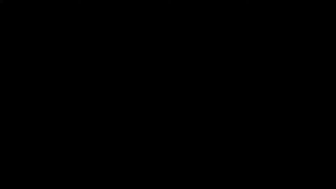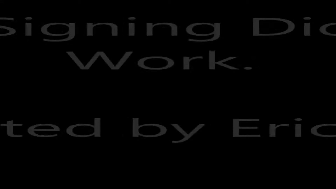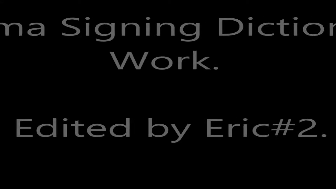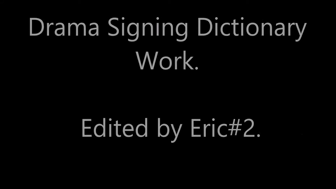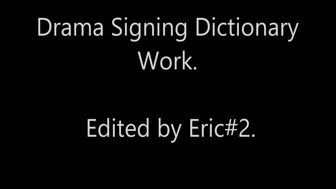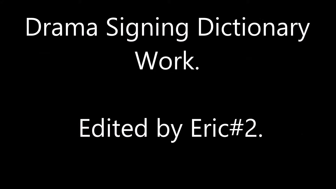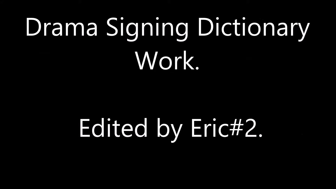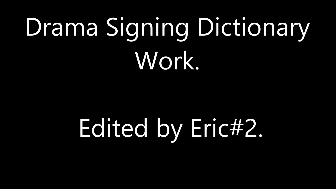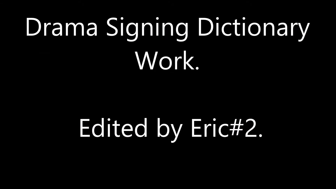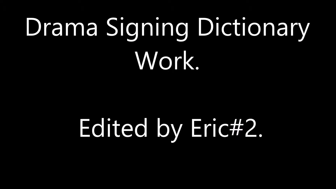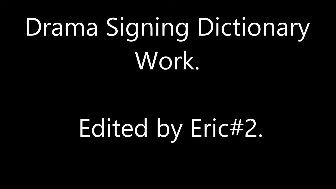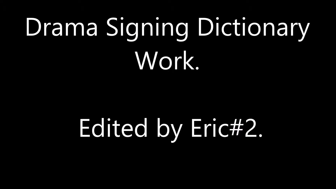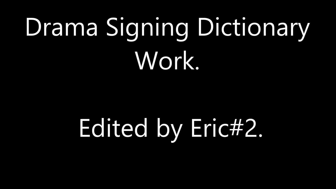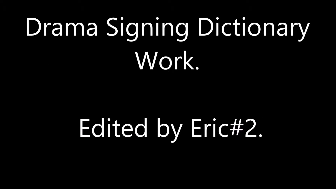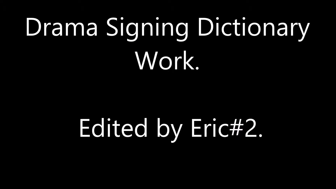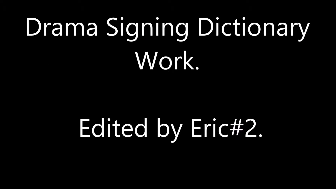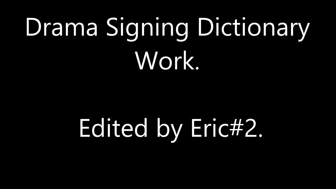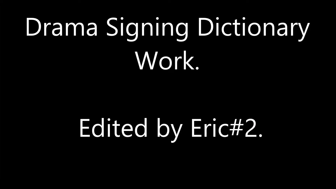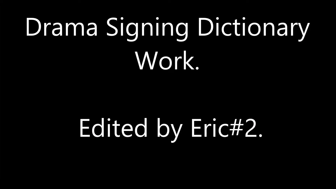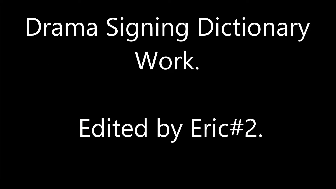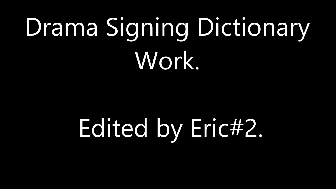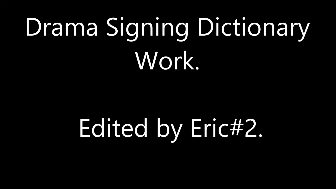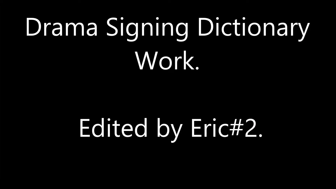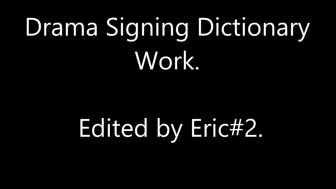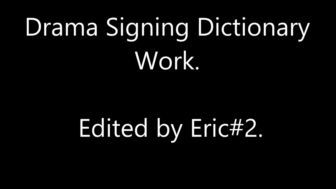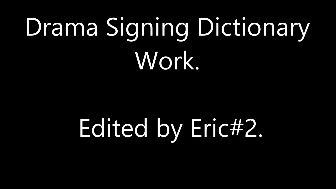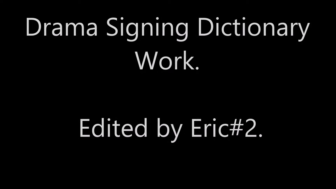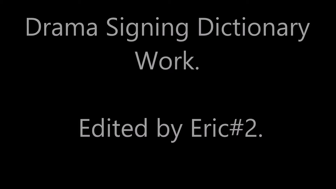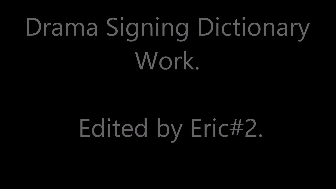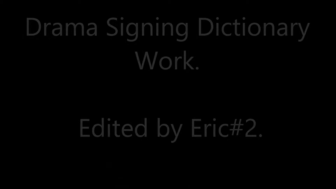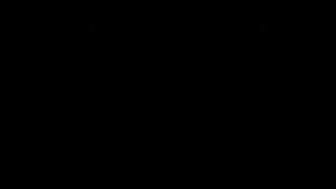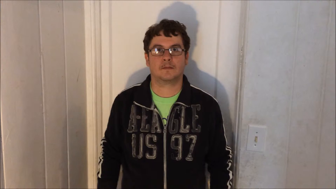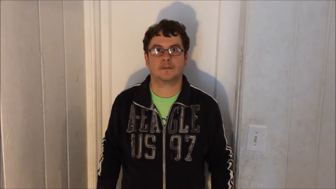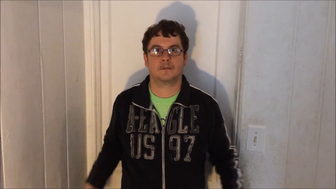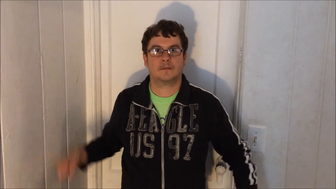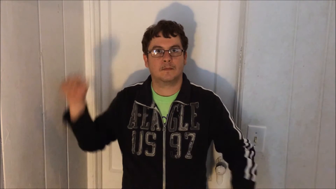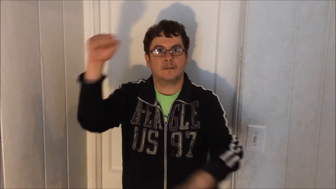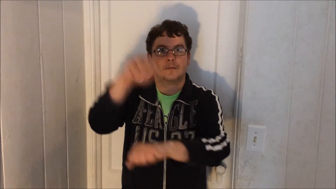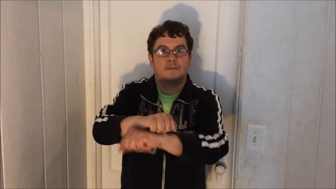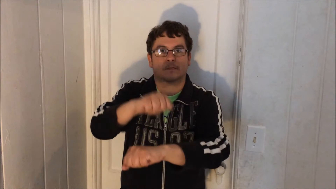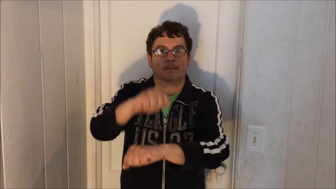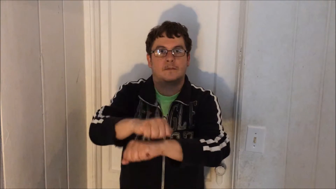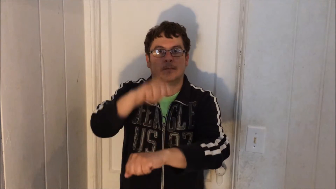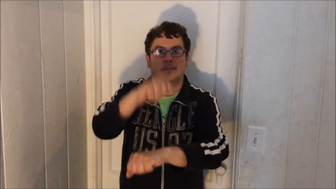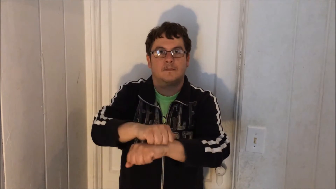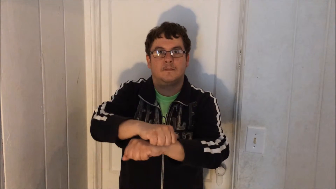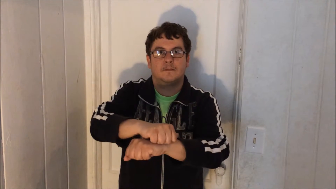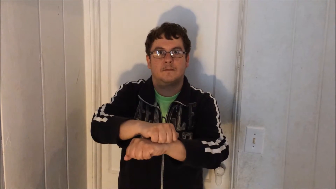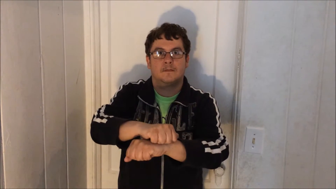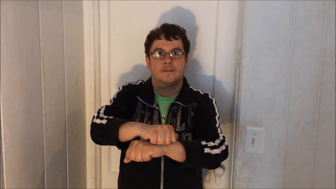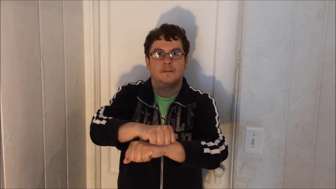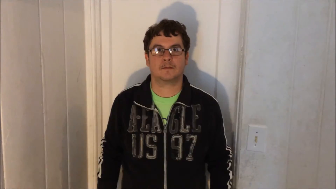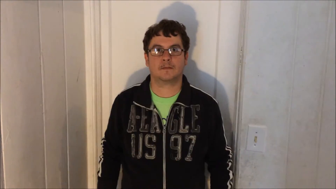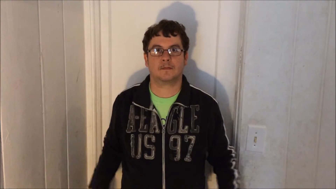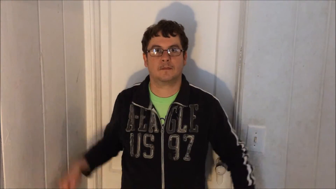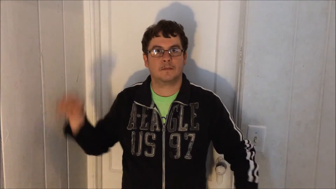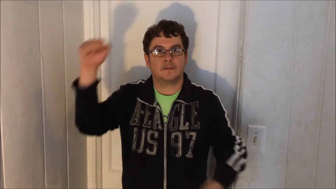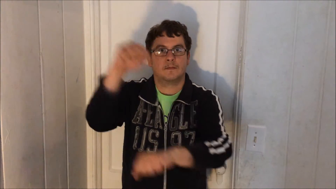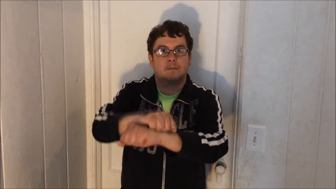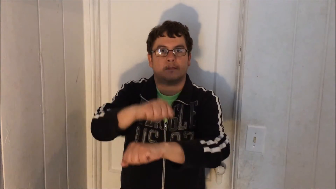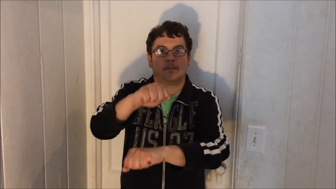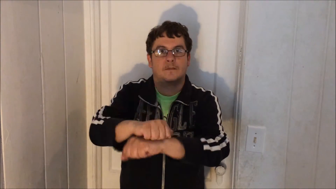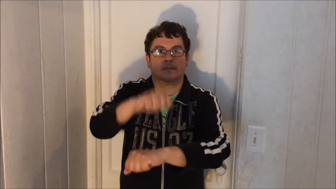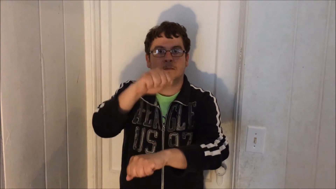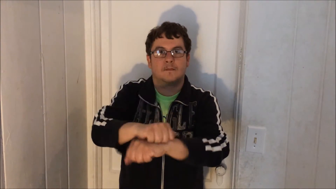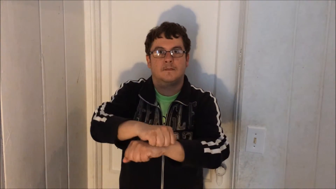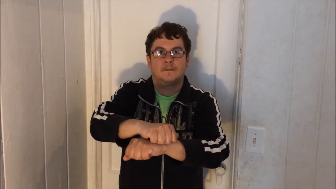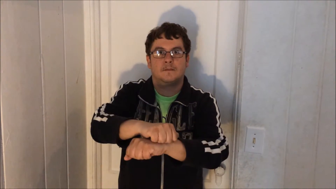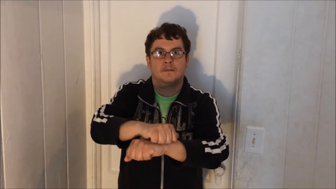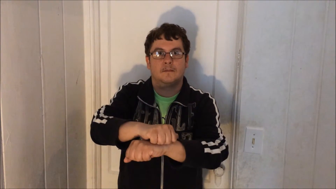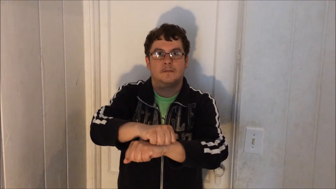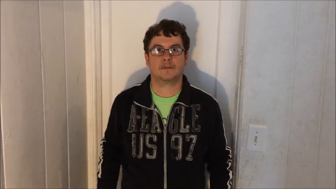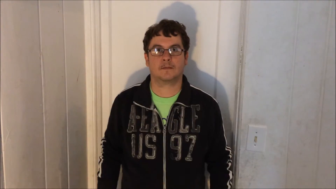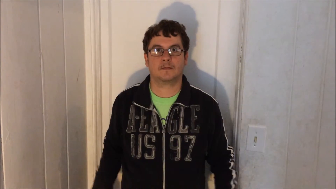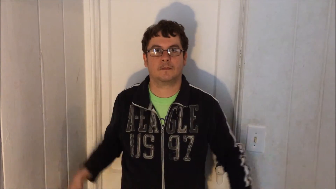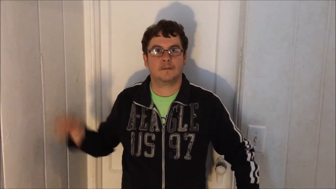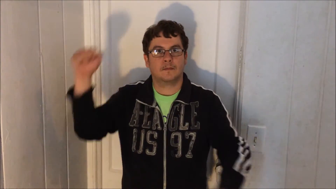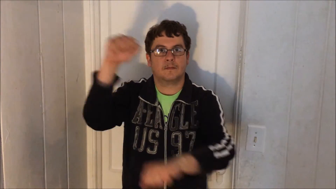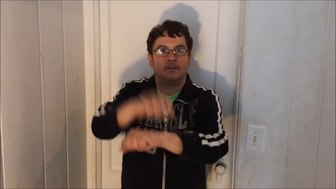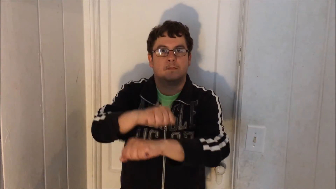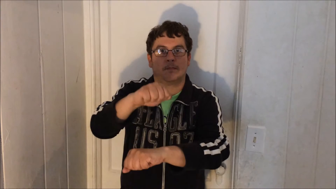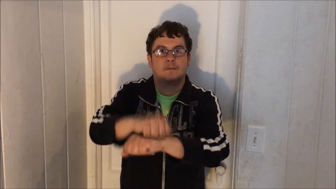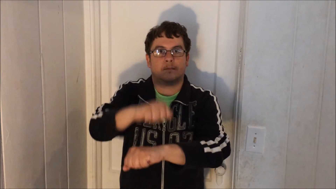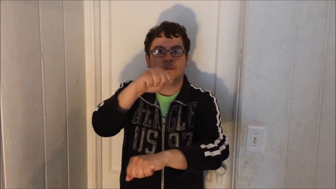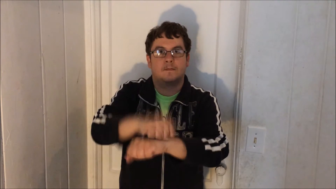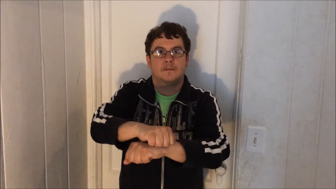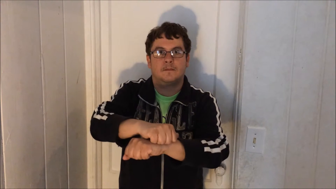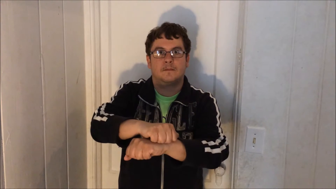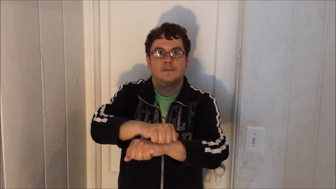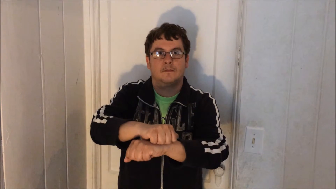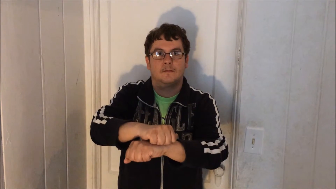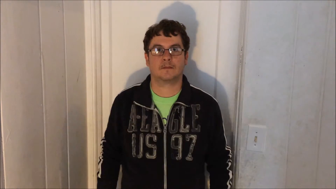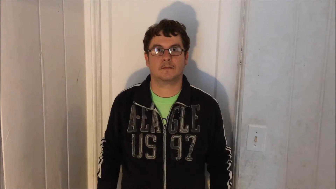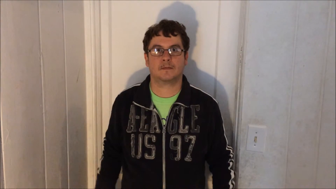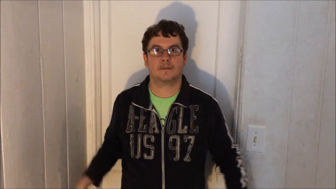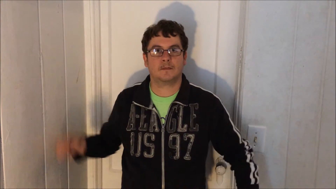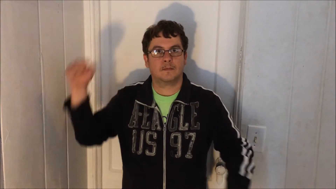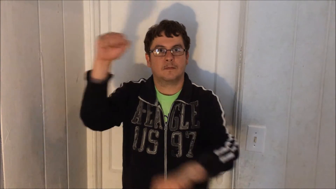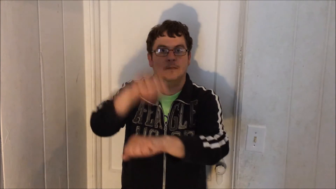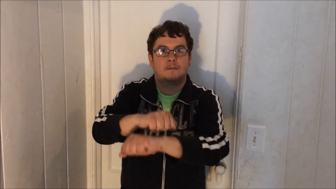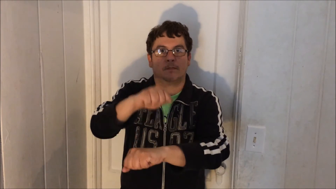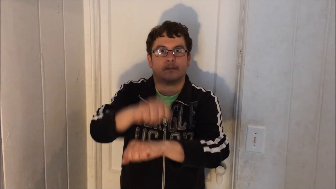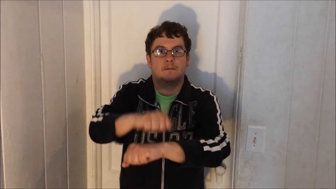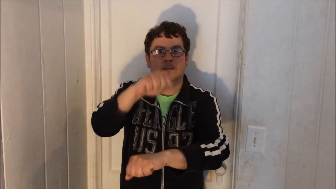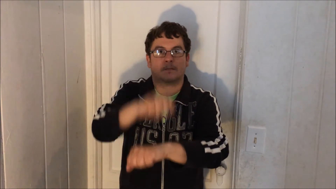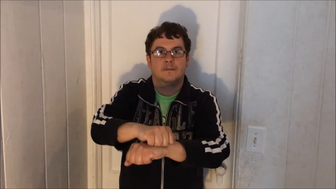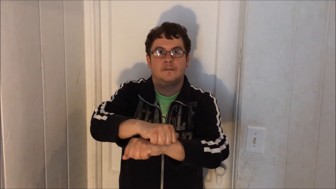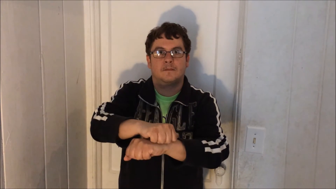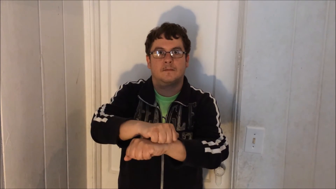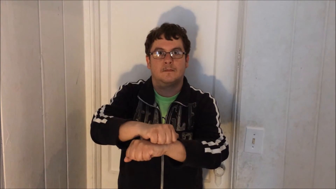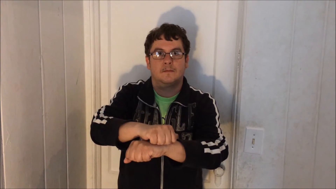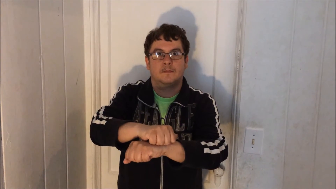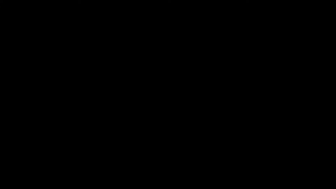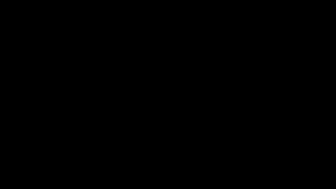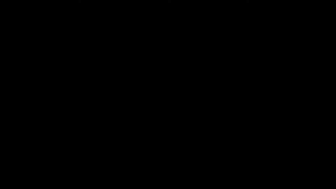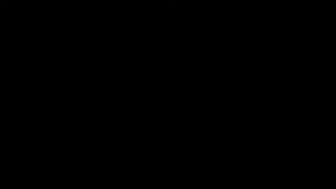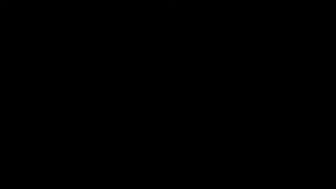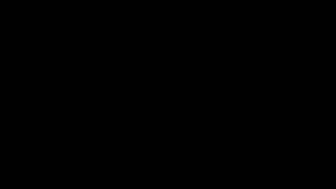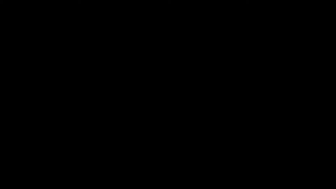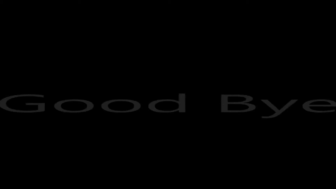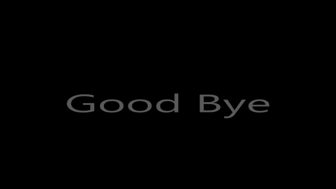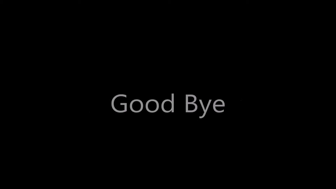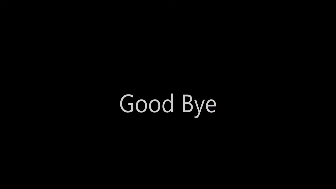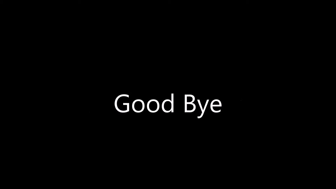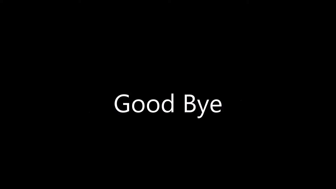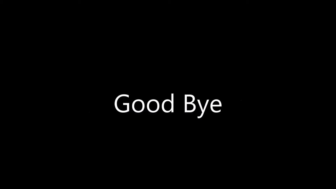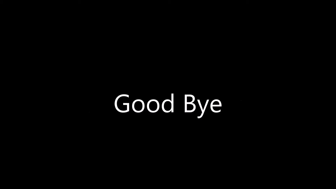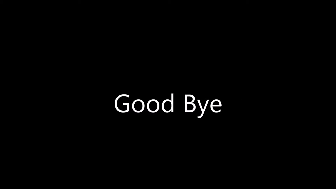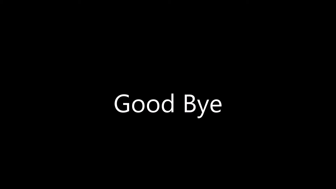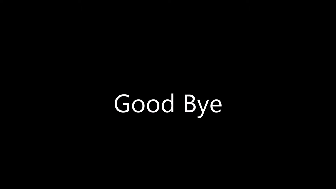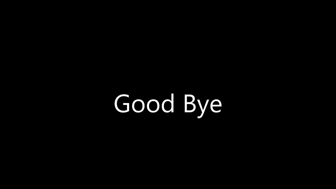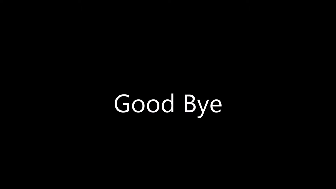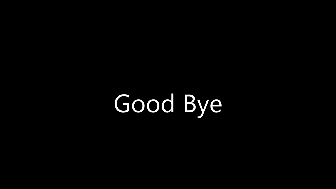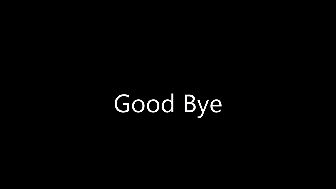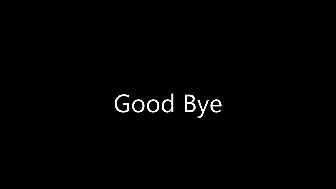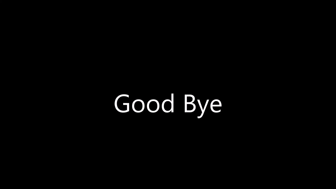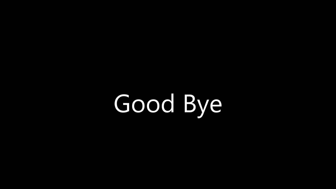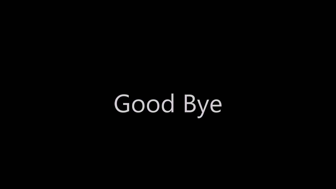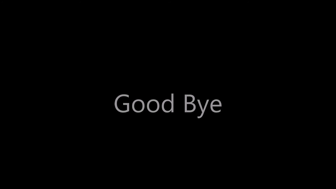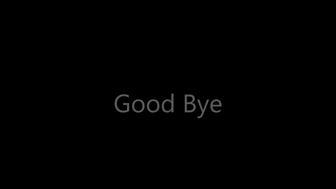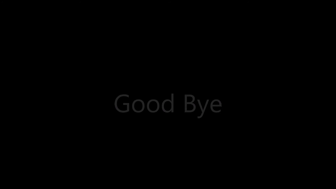Work